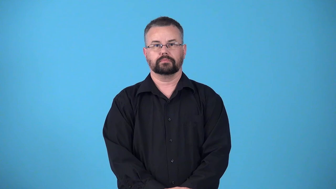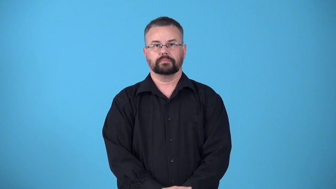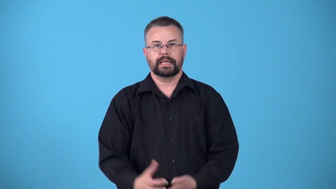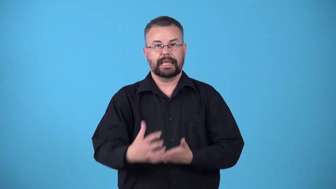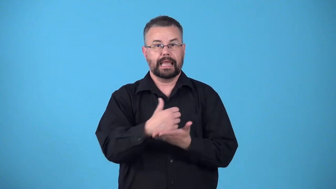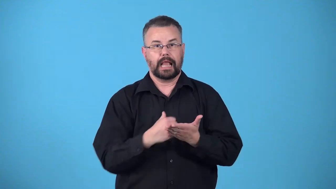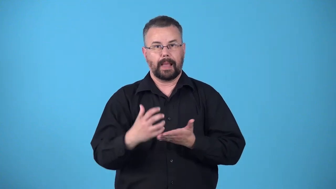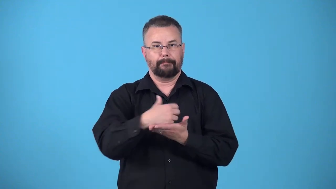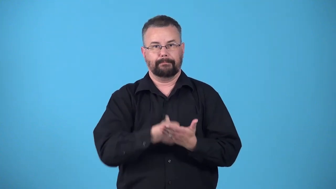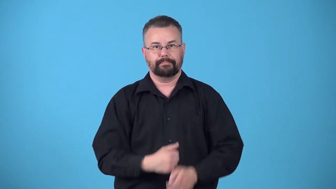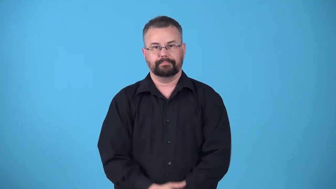bottom line